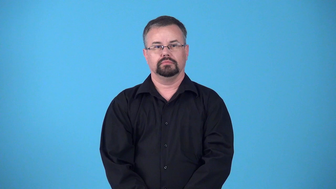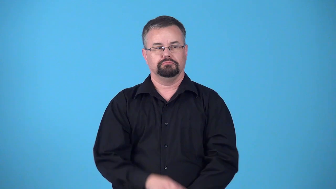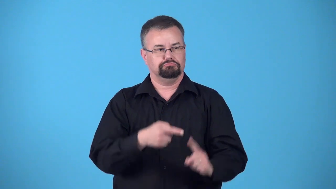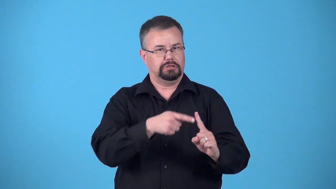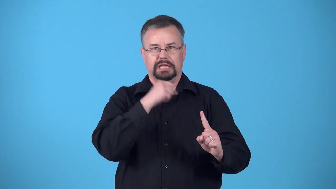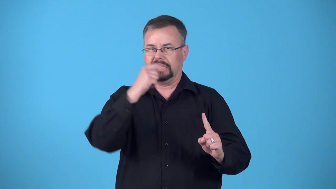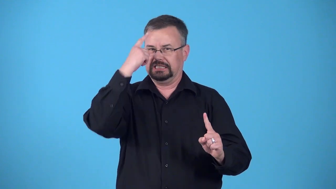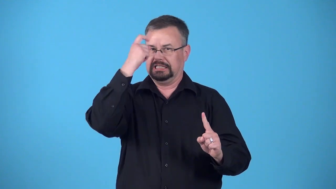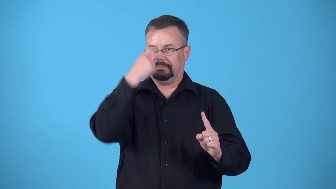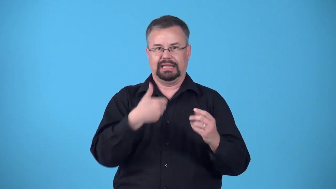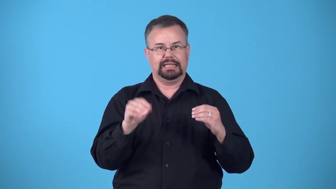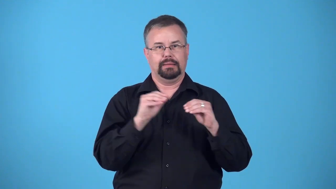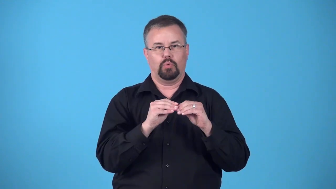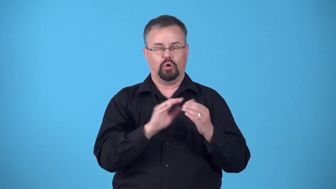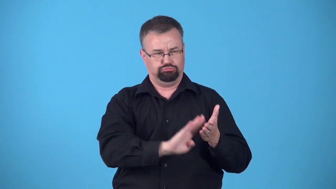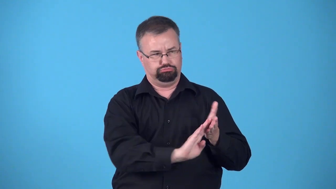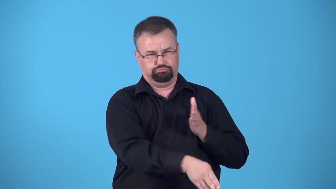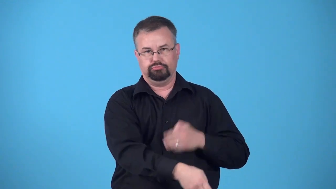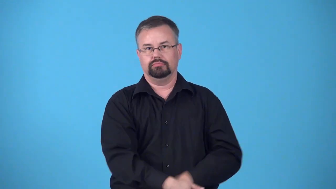off the hook